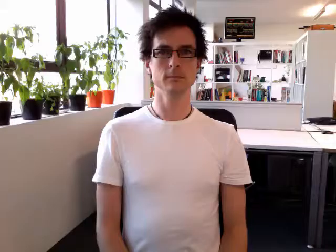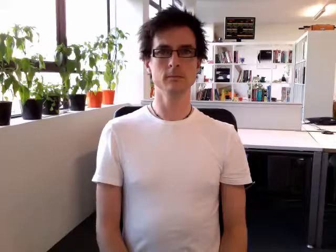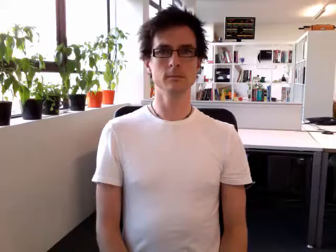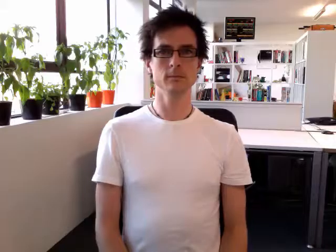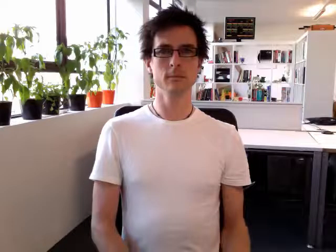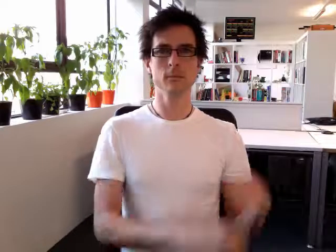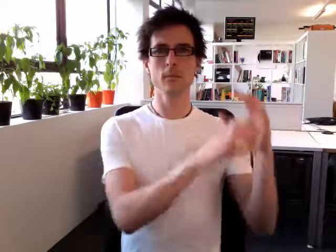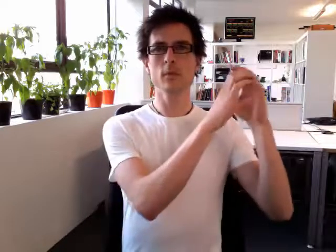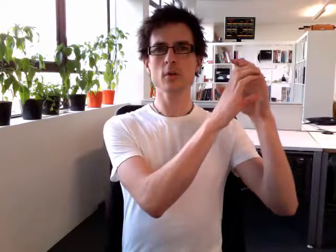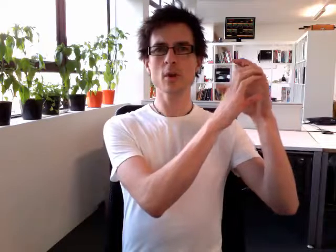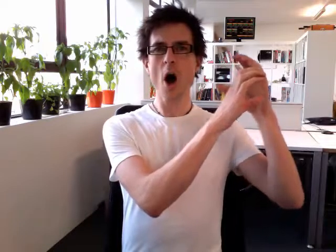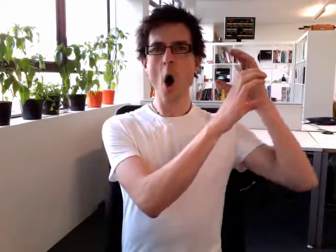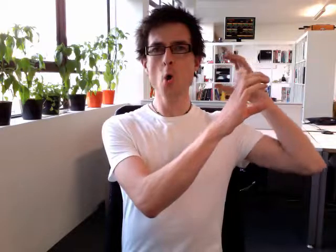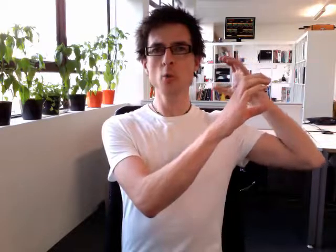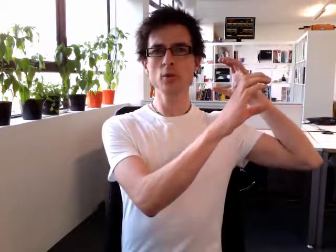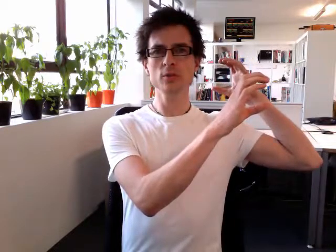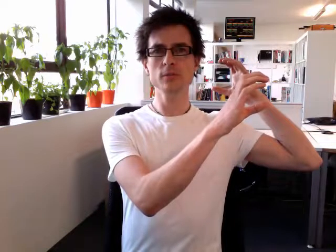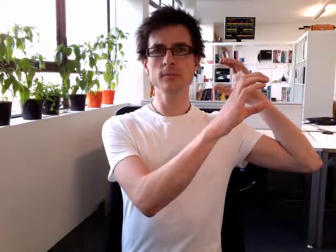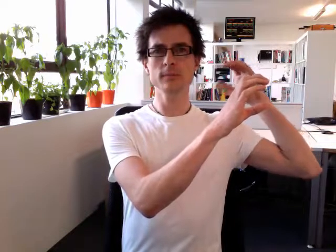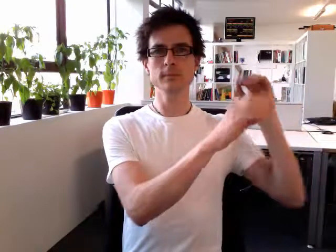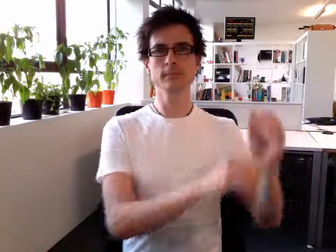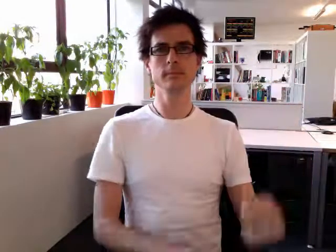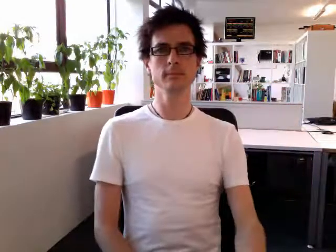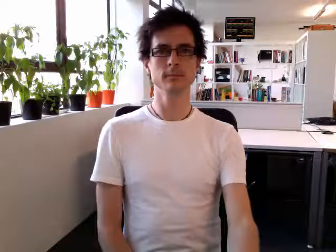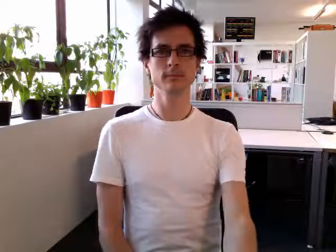coach